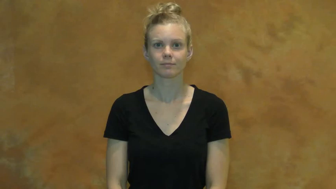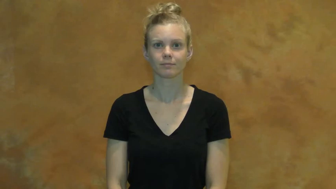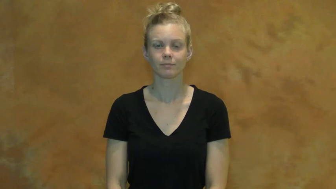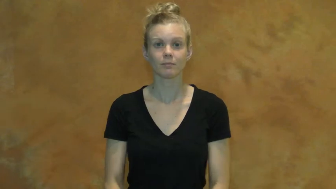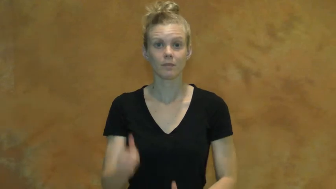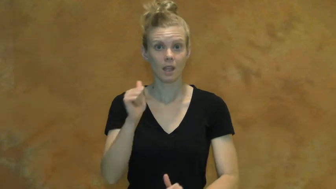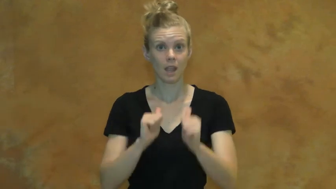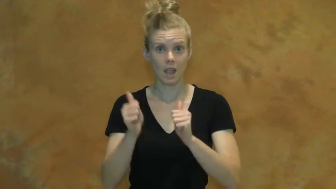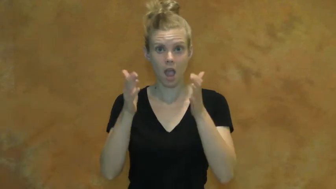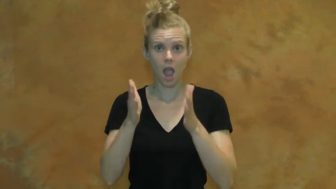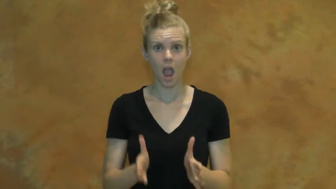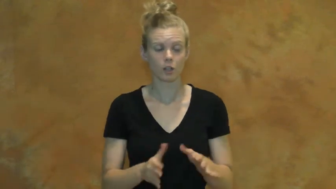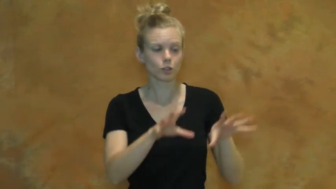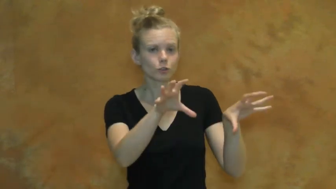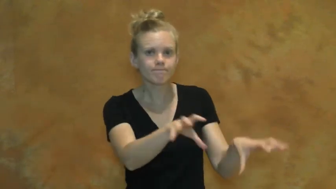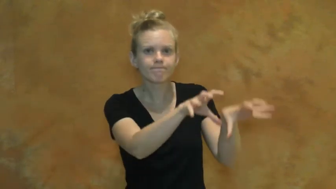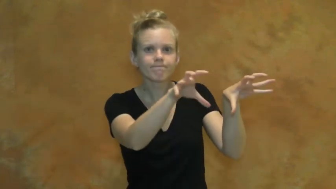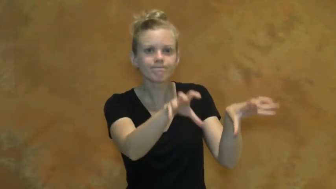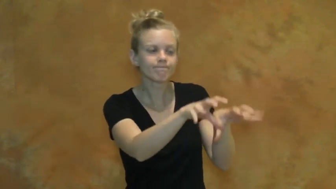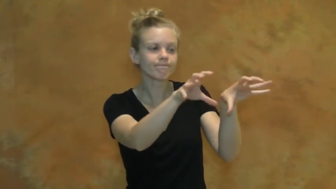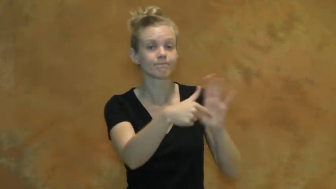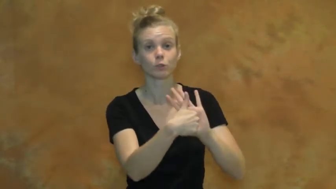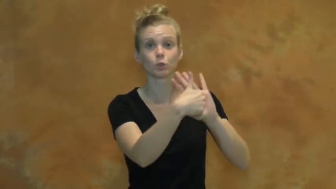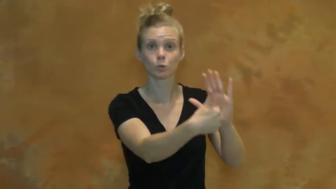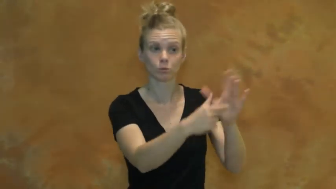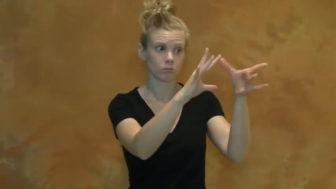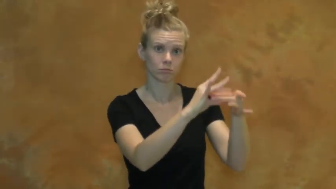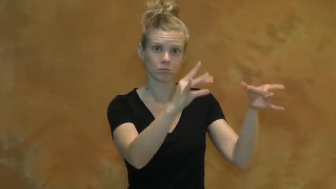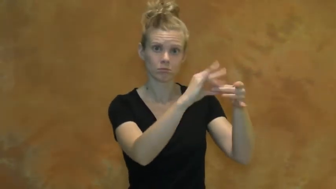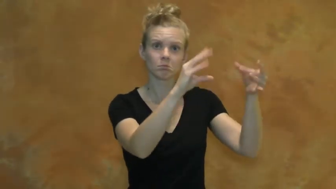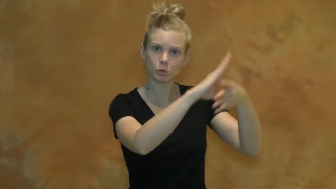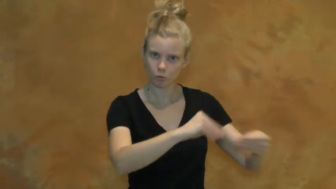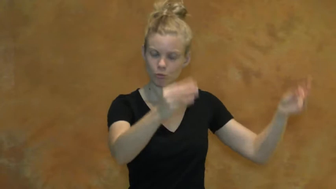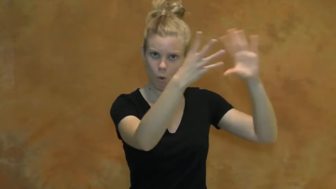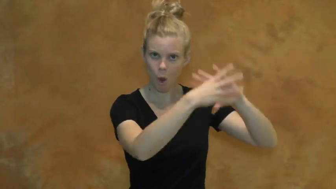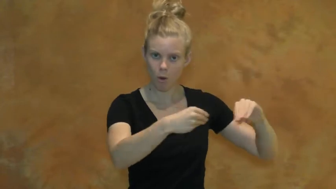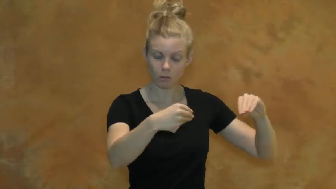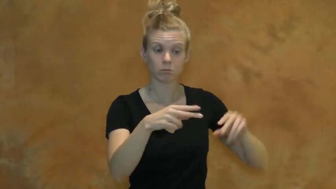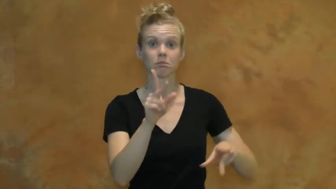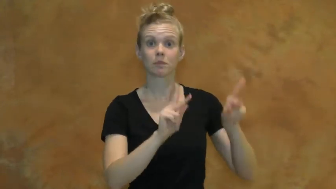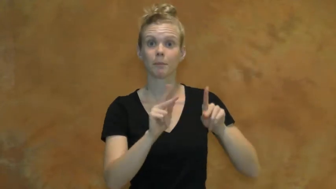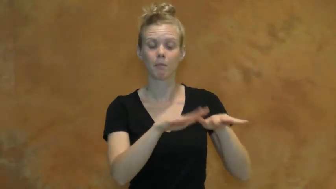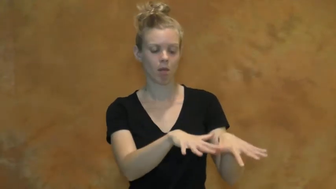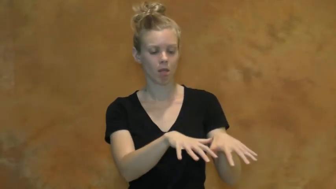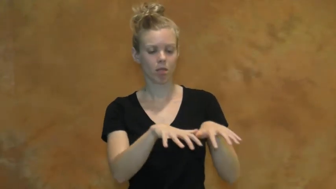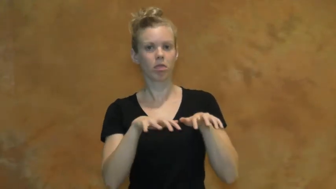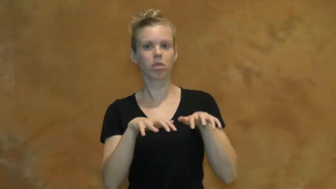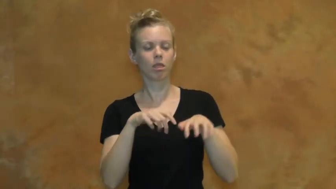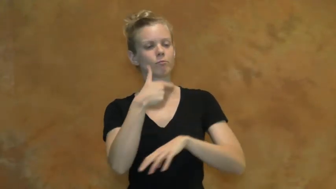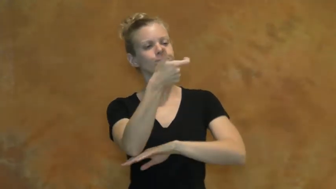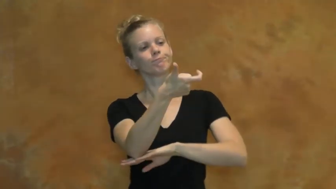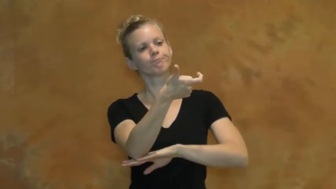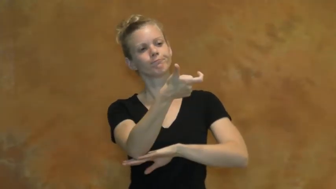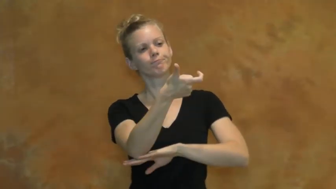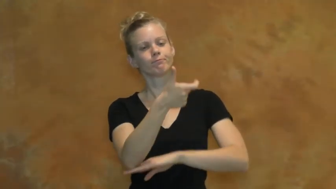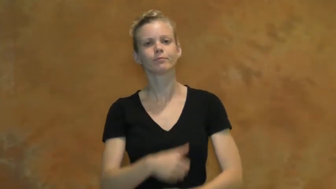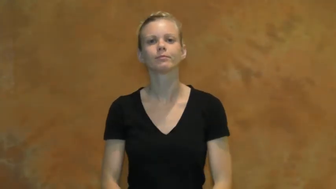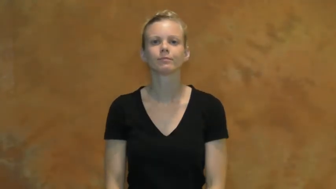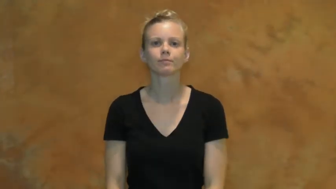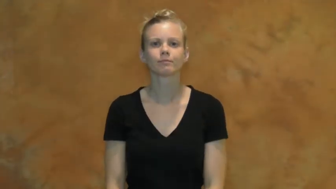play